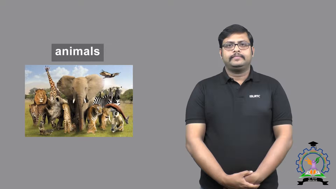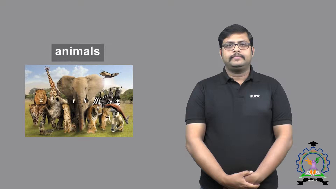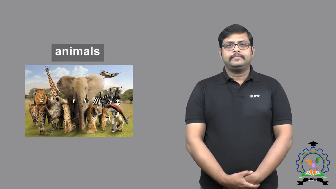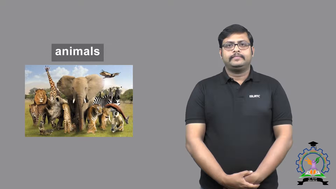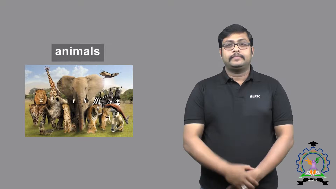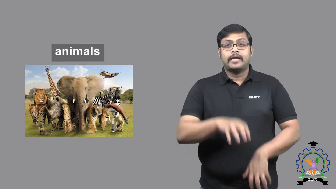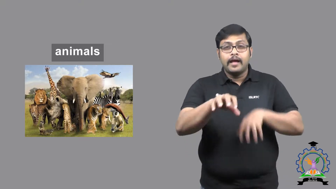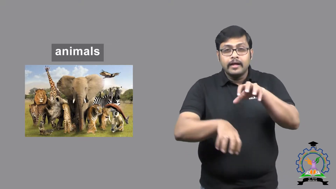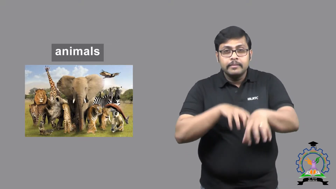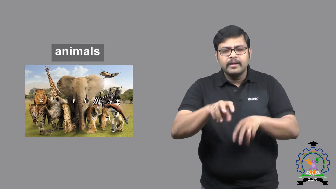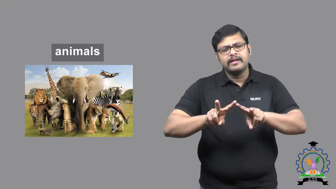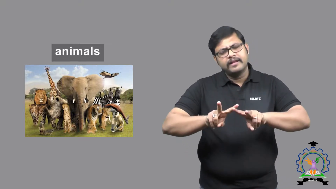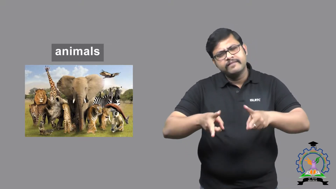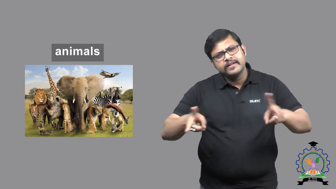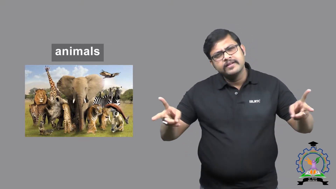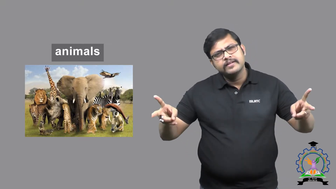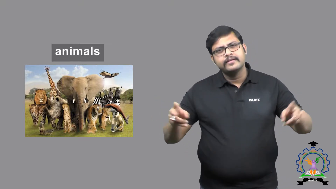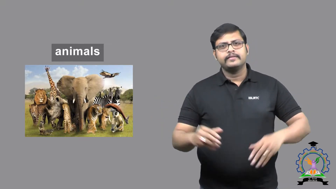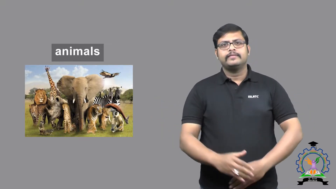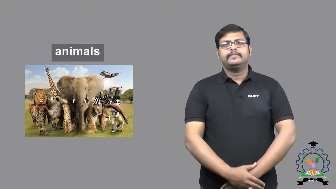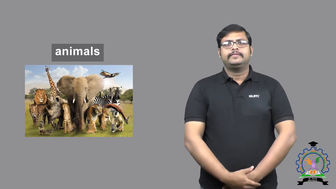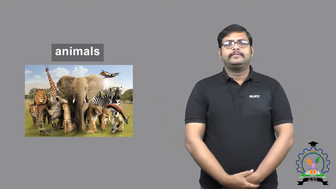animals